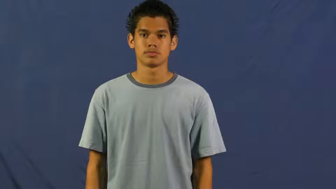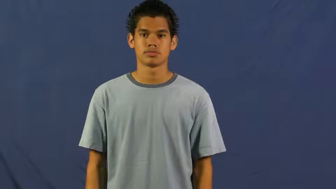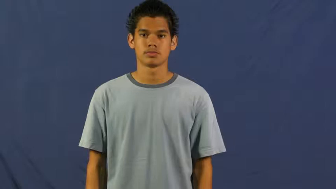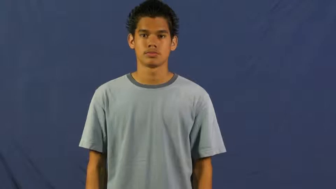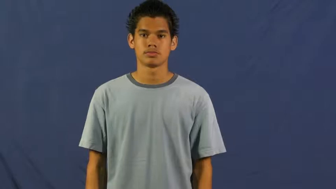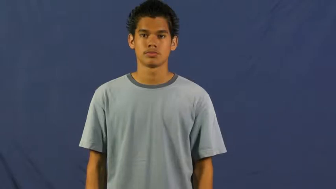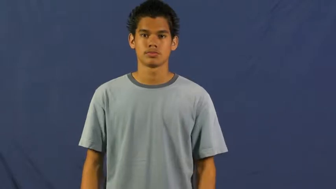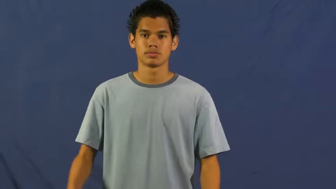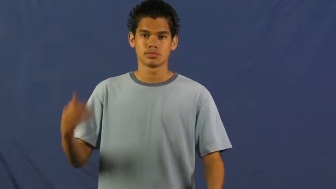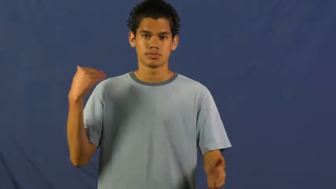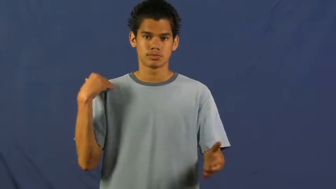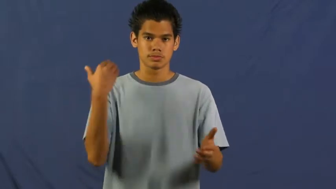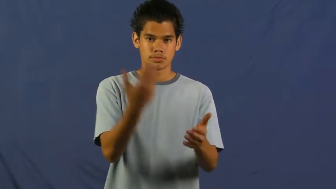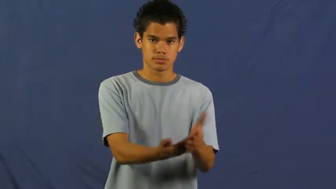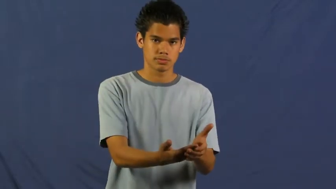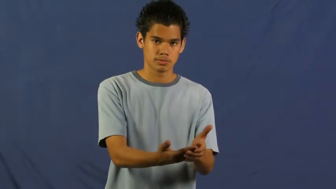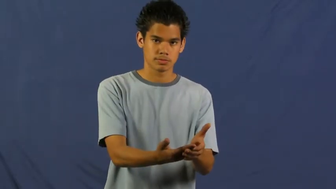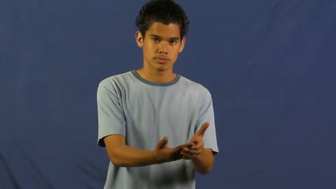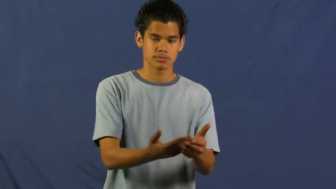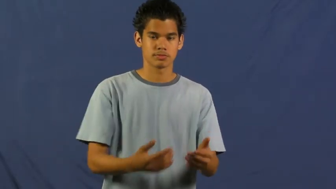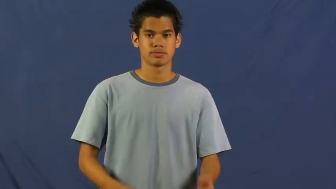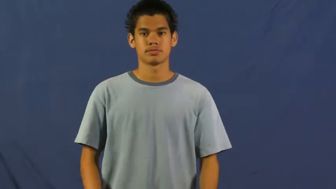end up at-arrive